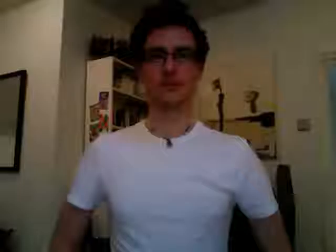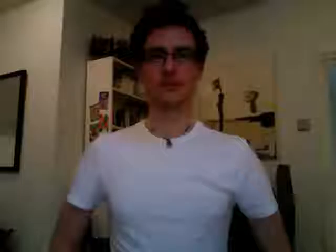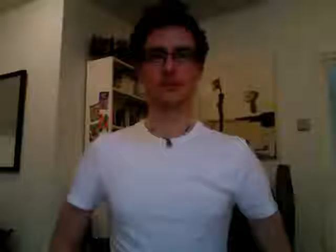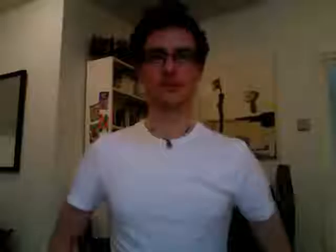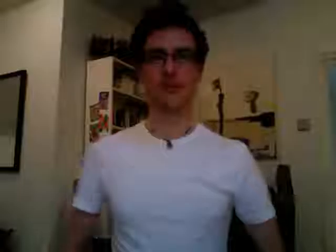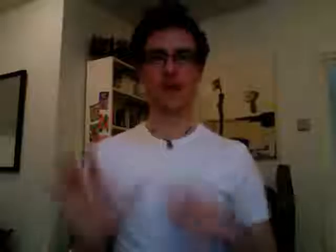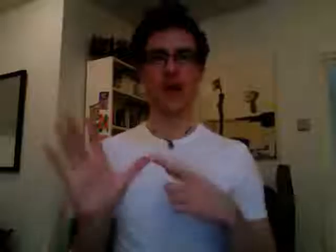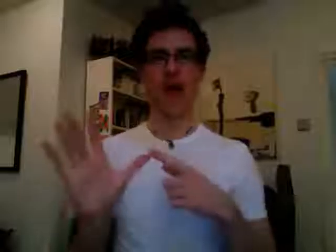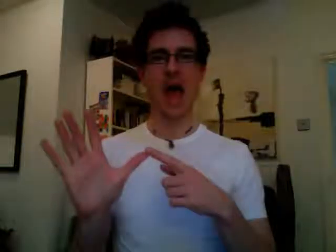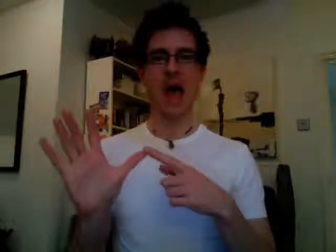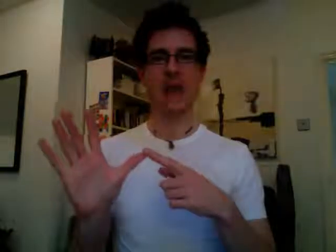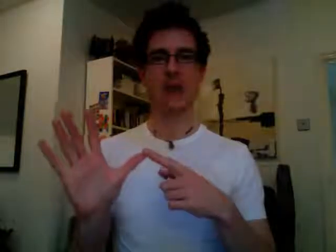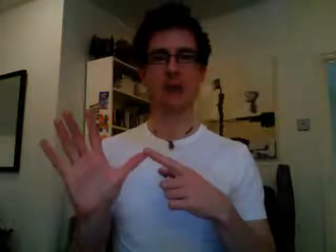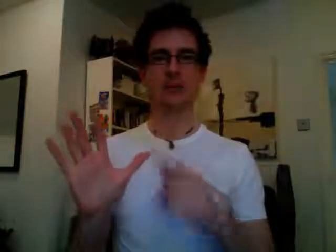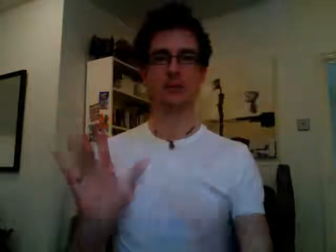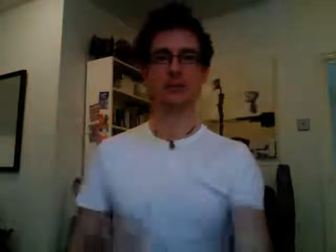A